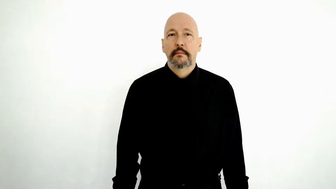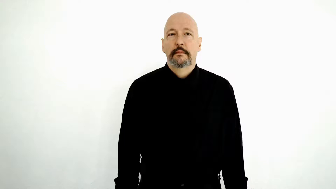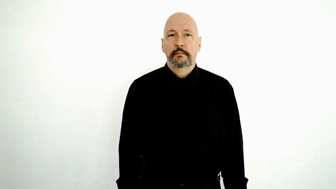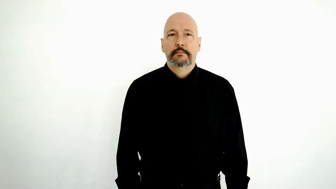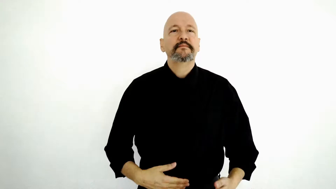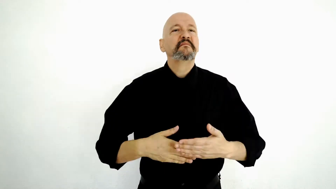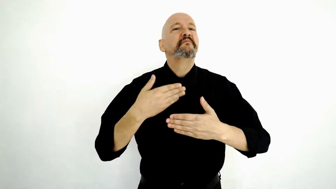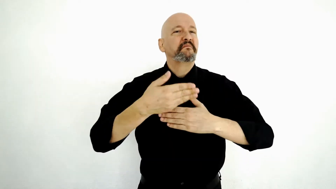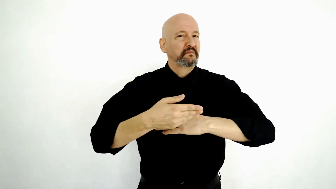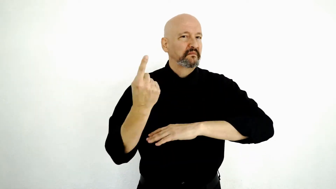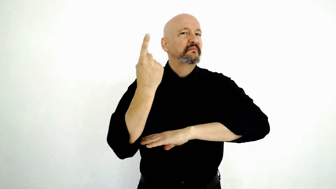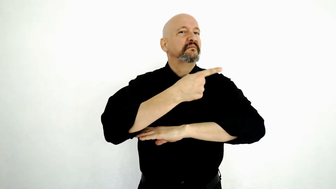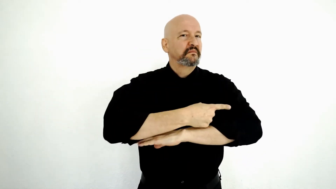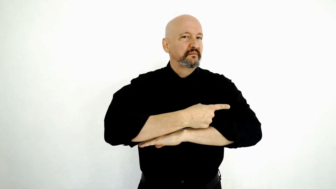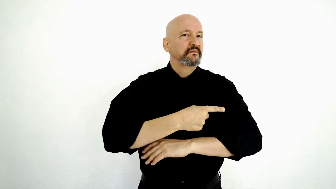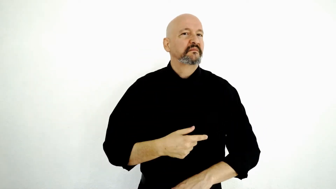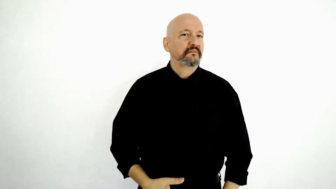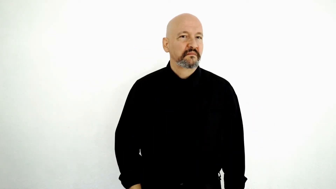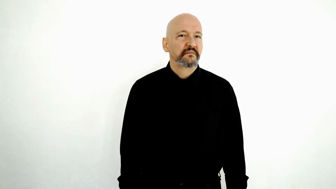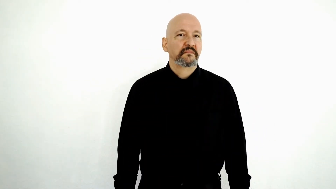NEXT DAY